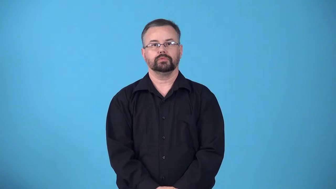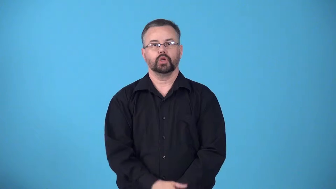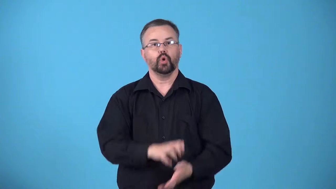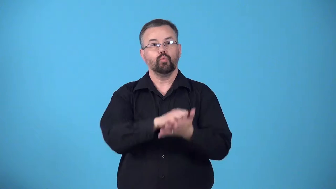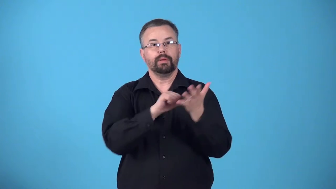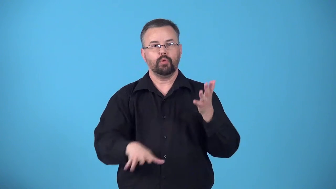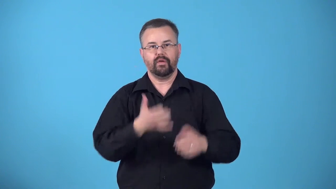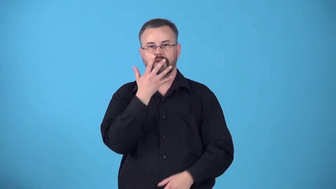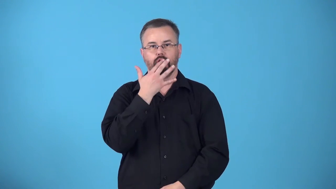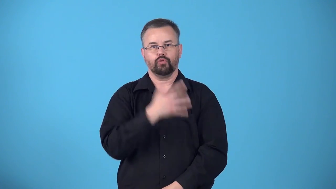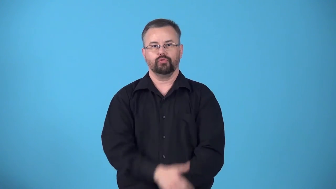decolorize